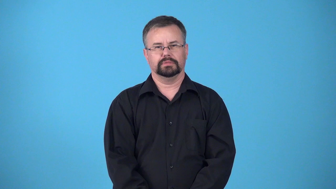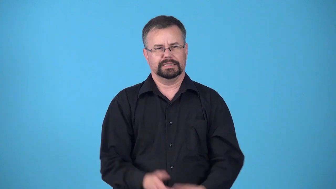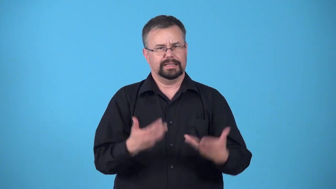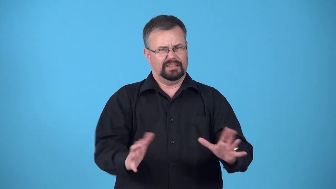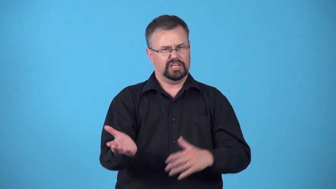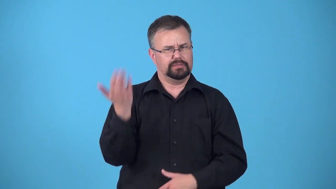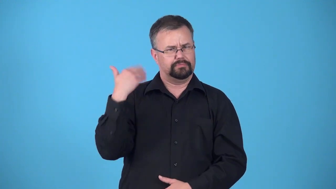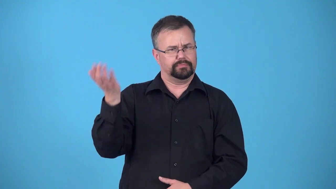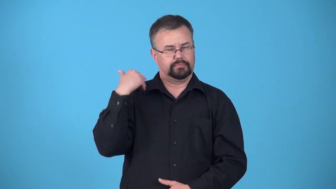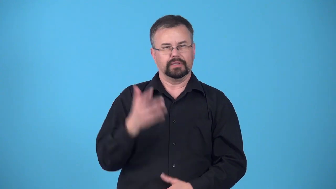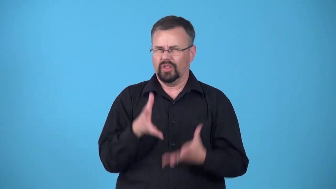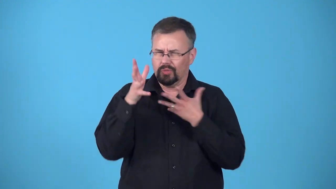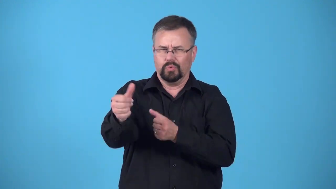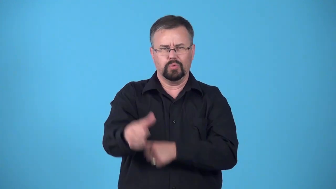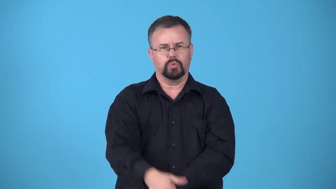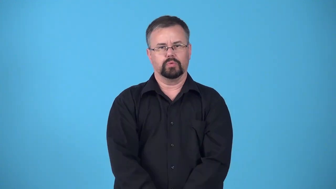that's water under the bridge